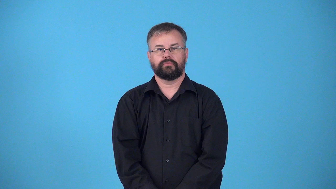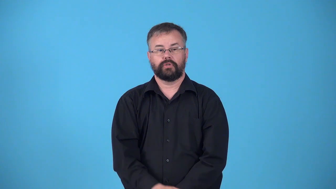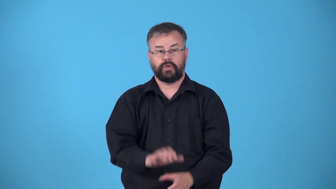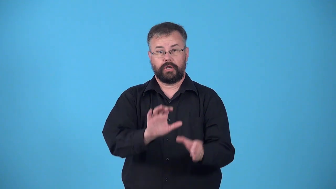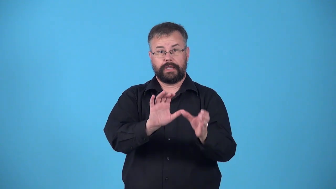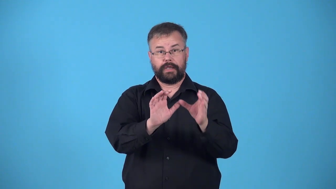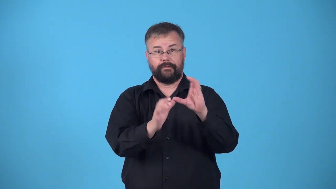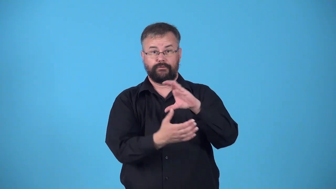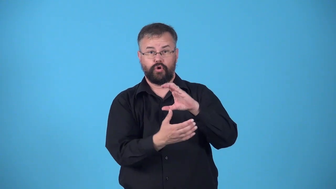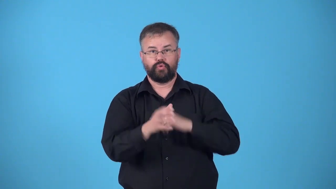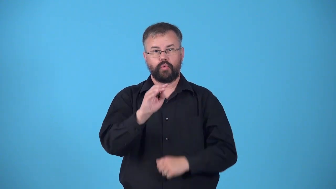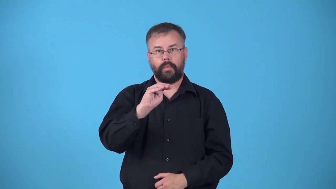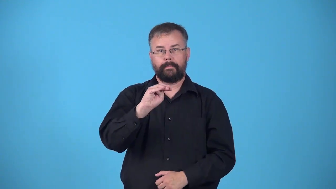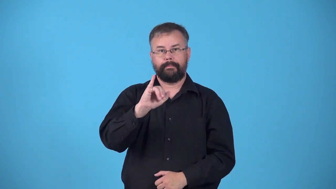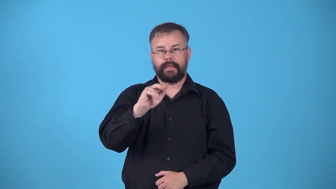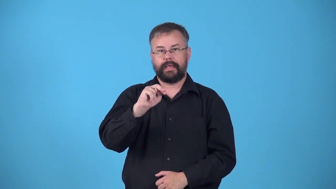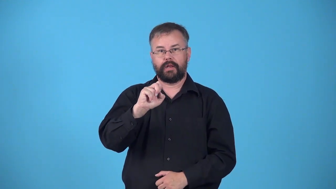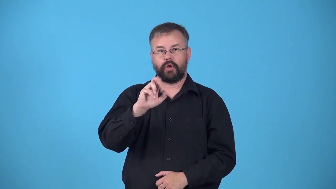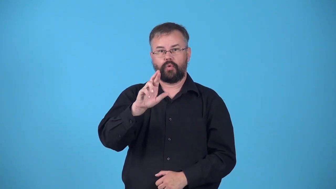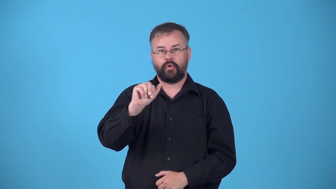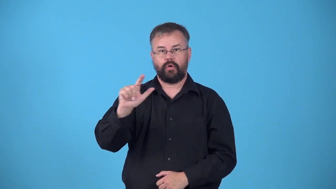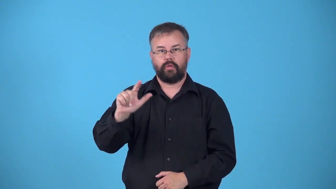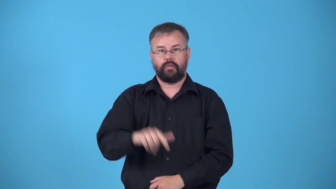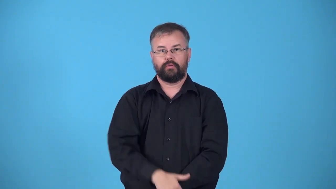mineralize